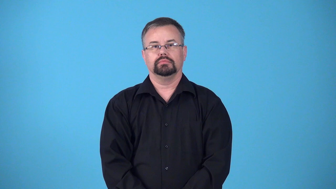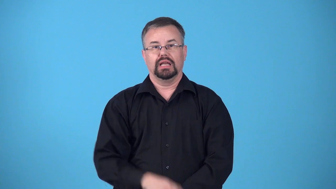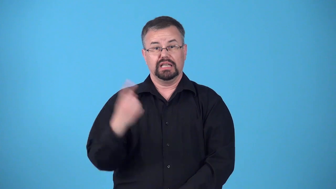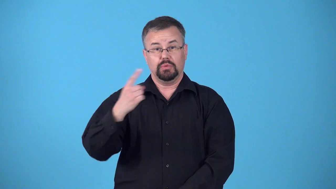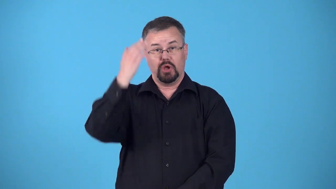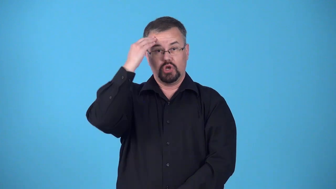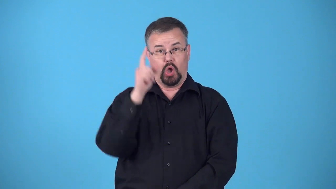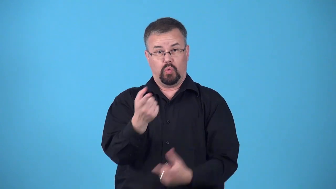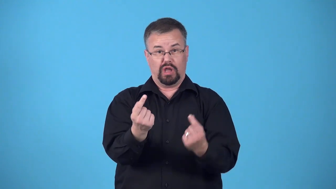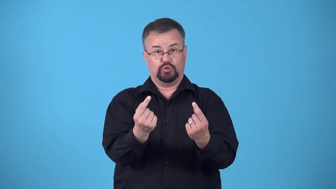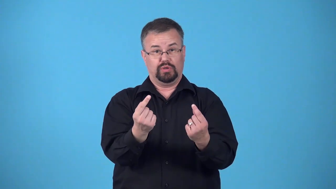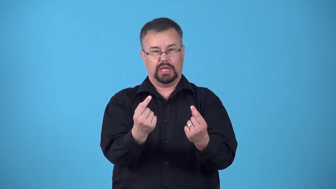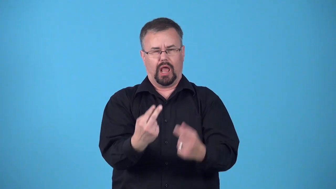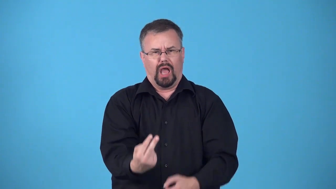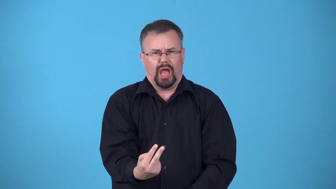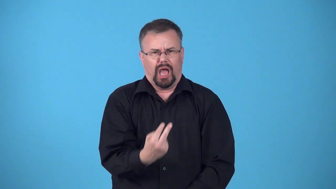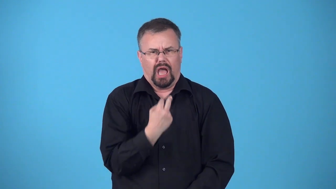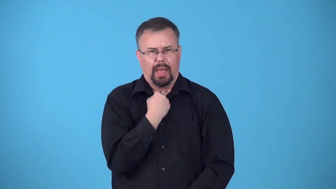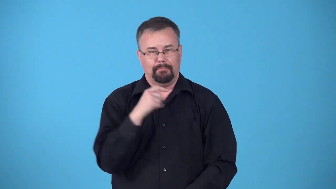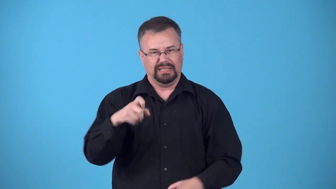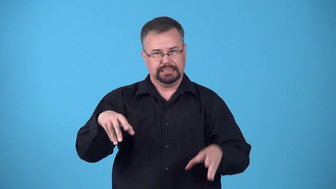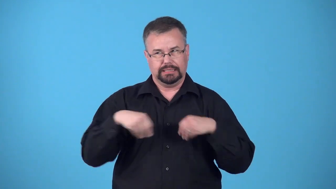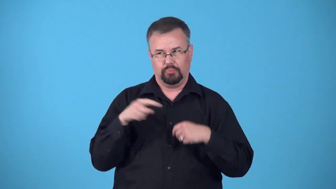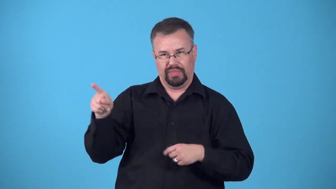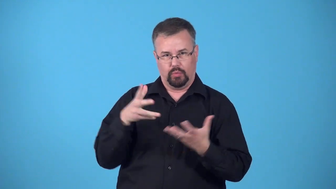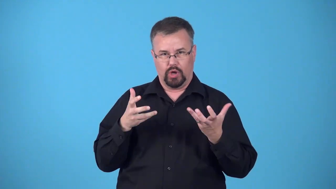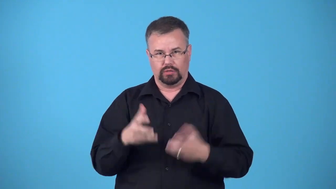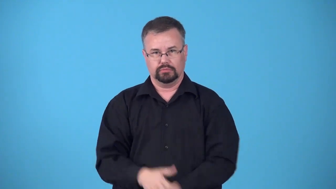over a barrel